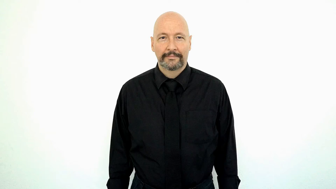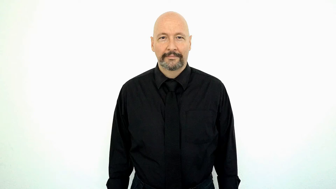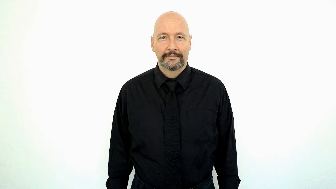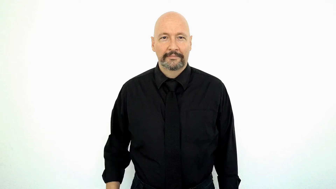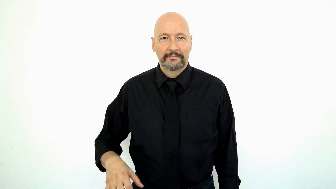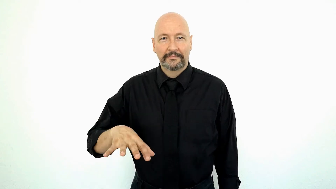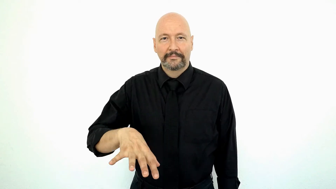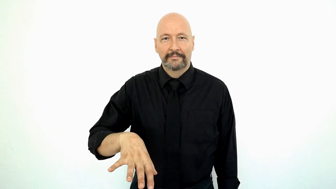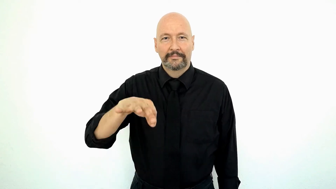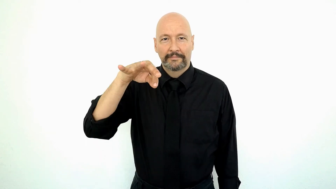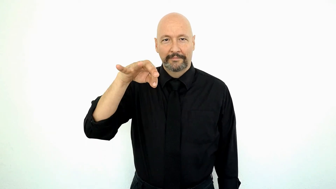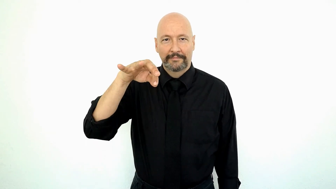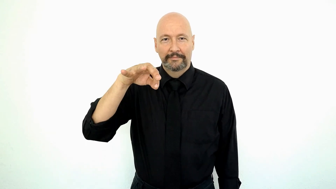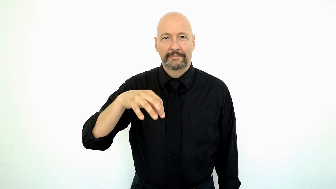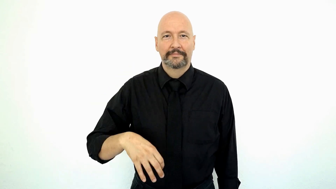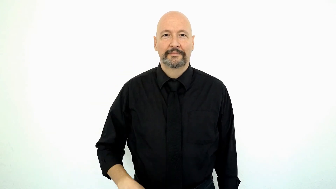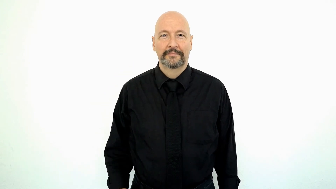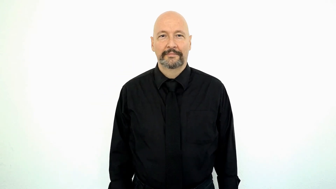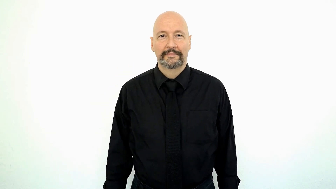PICK-UP